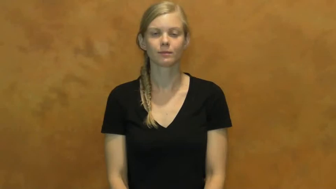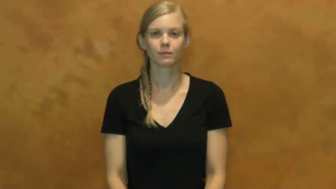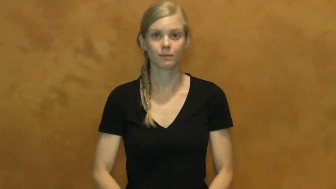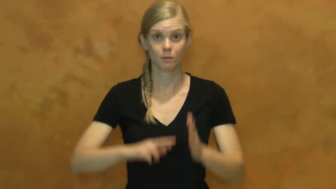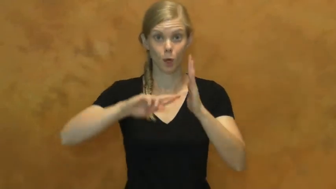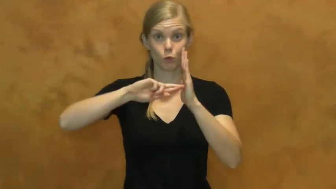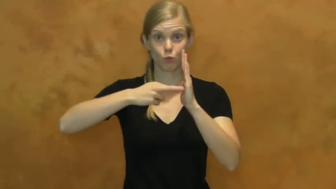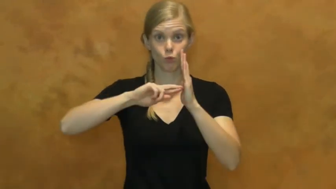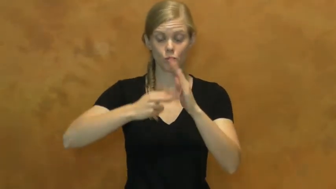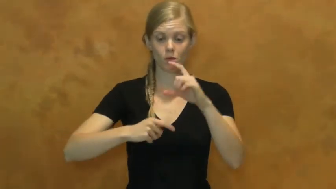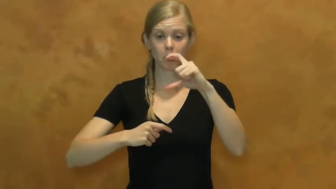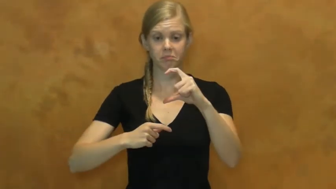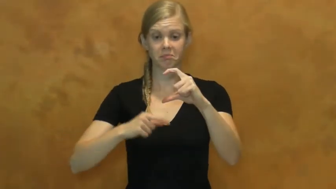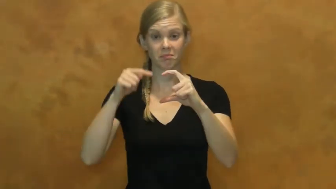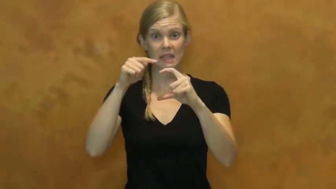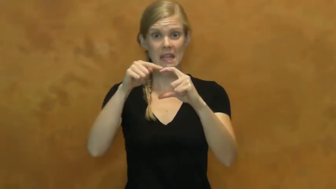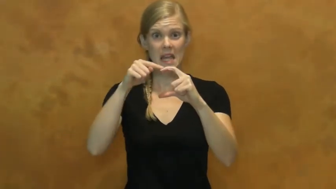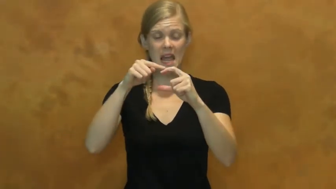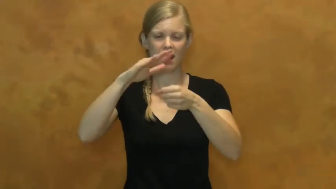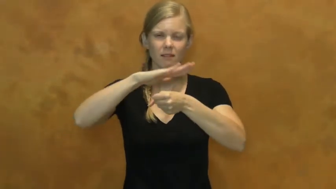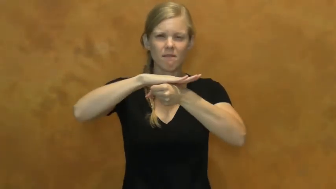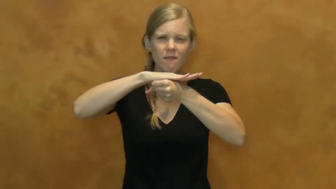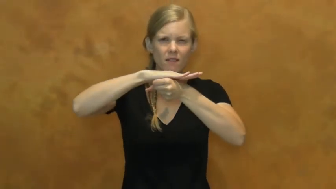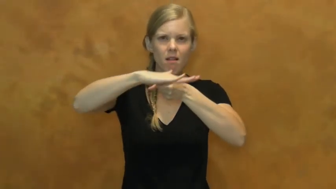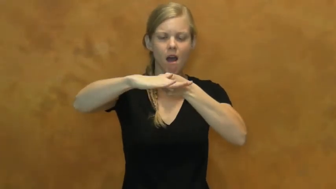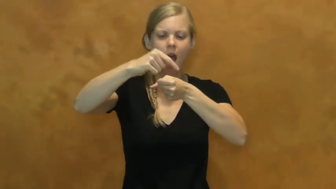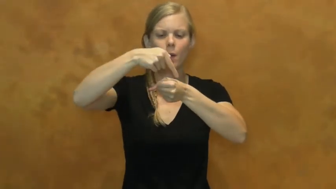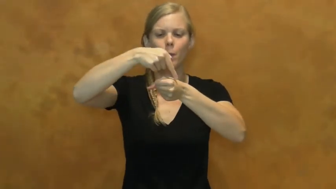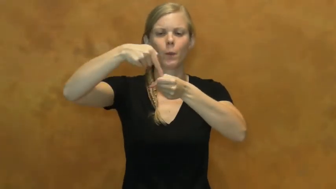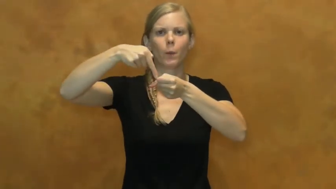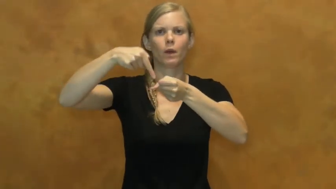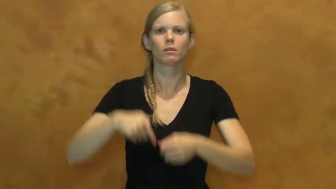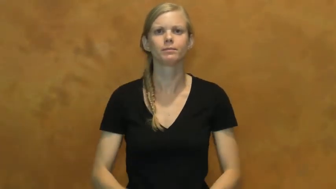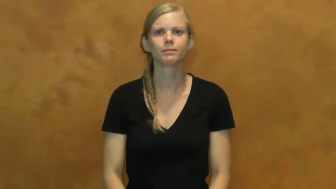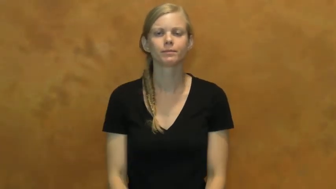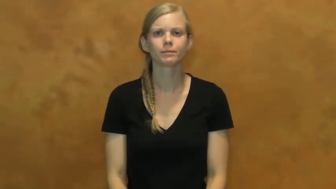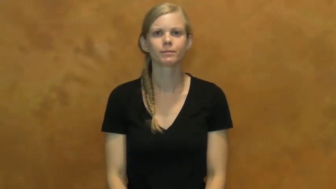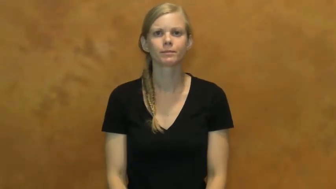flathead screw